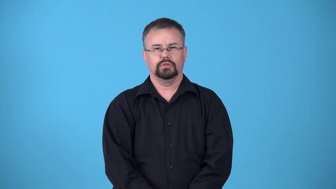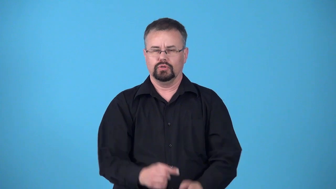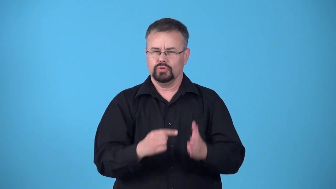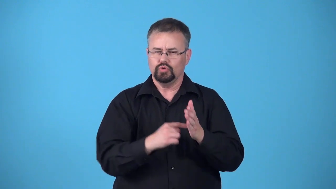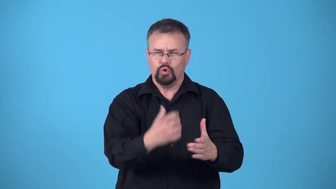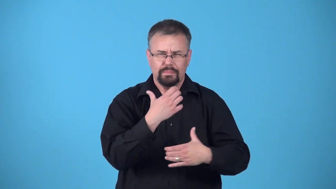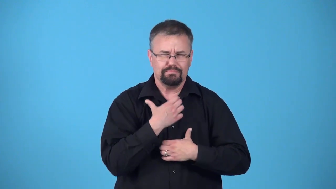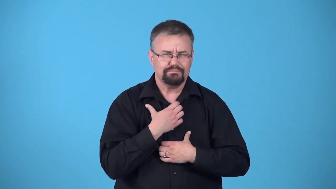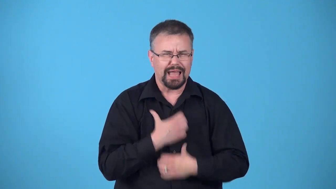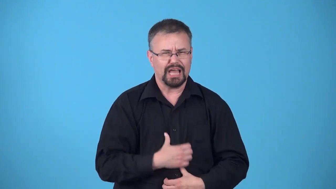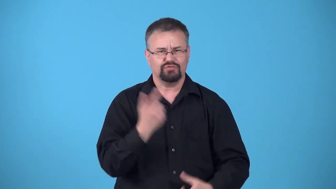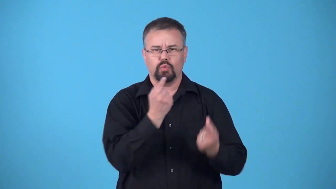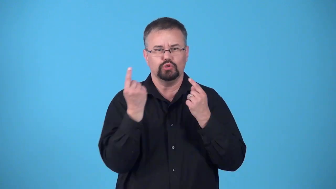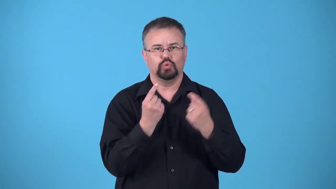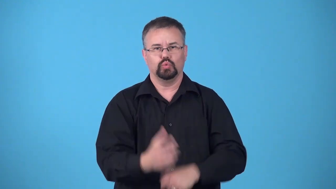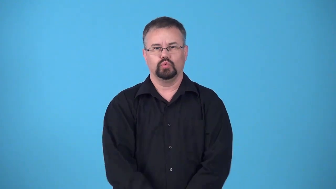put your heart into it